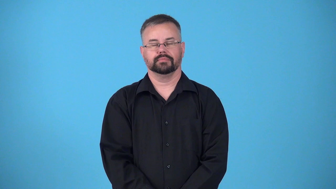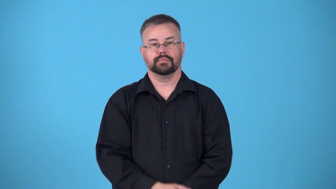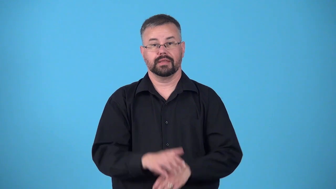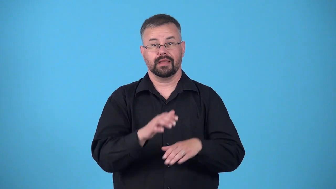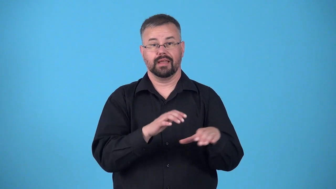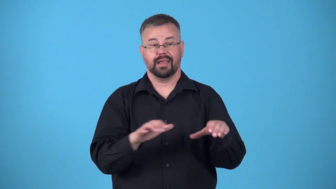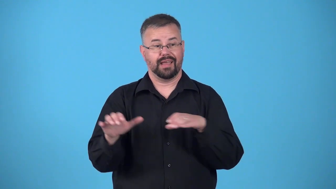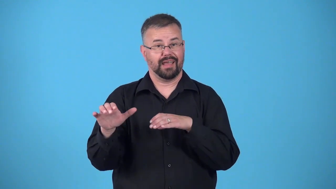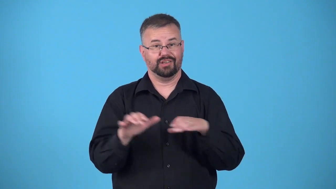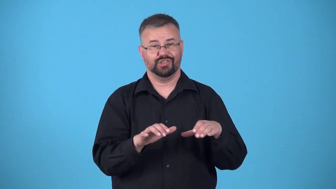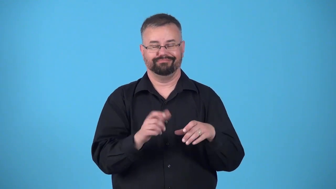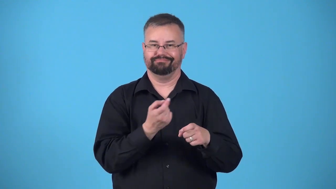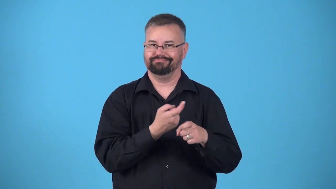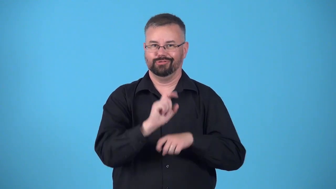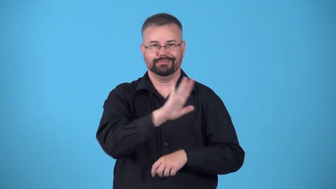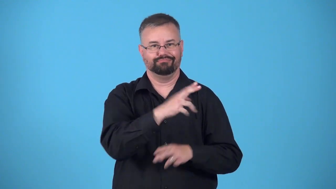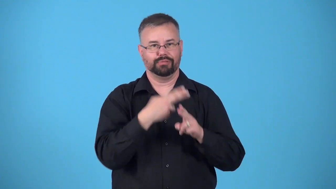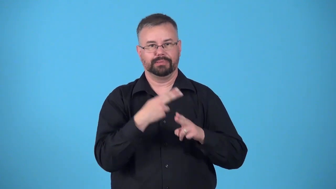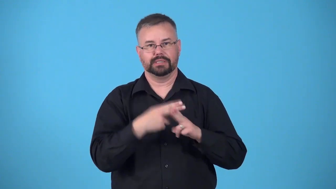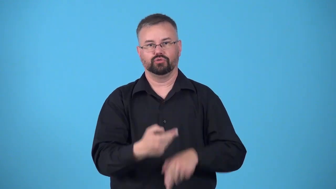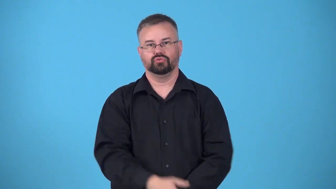smirch,besmirch